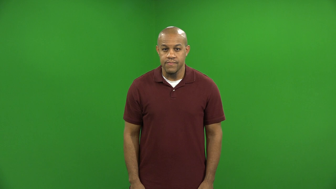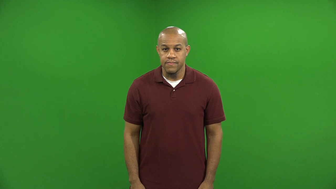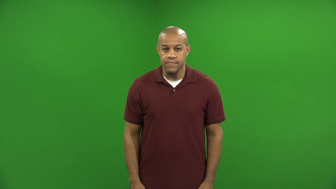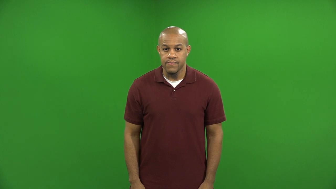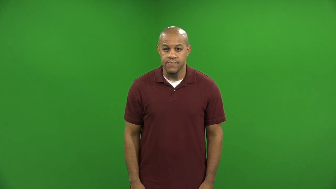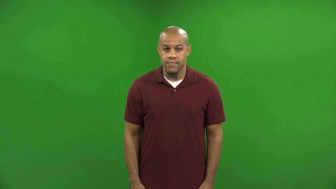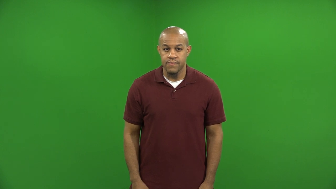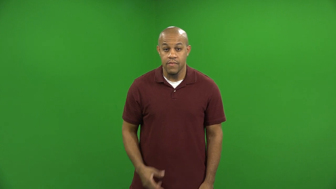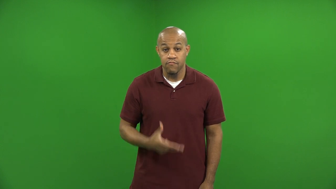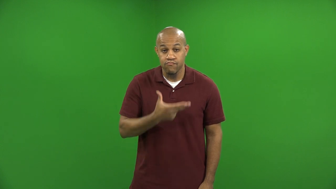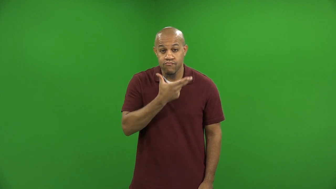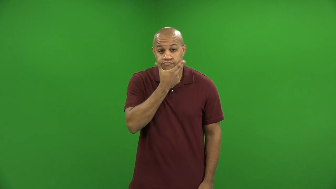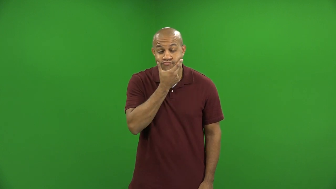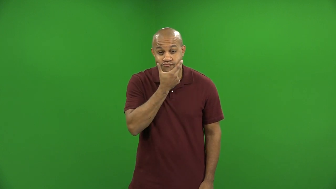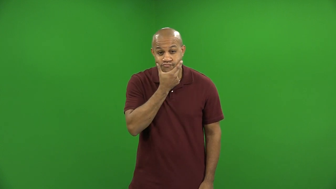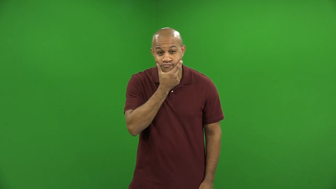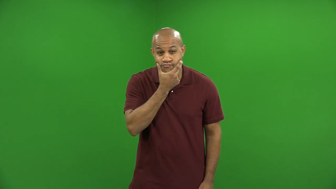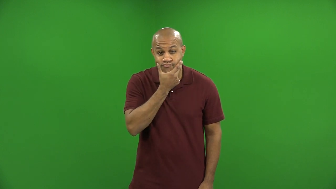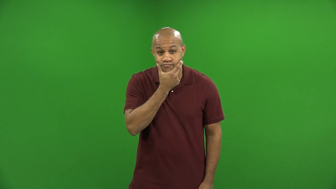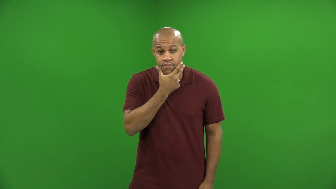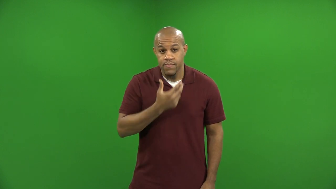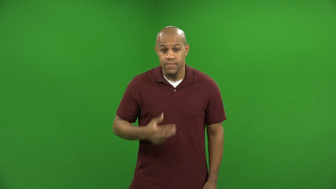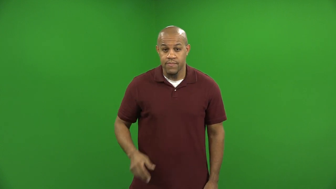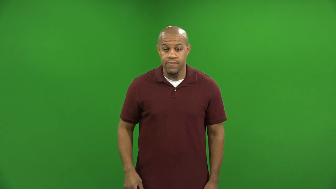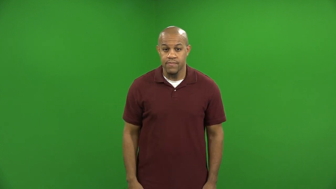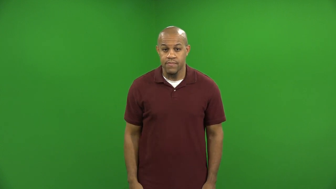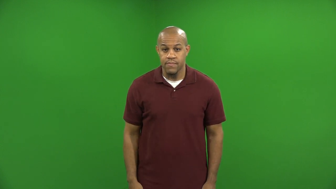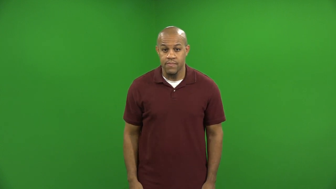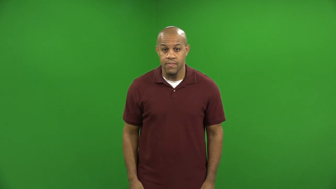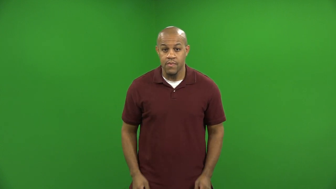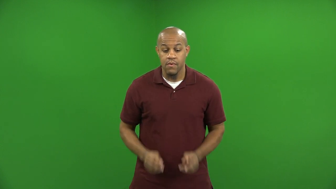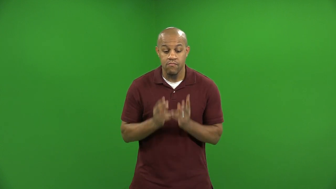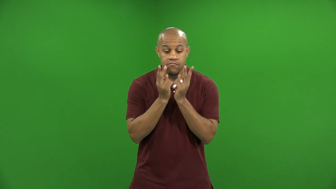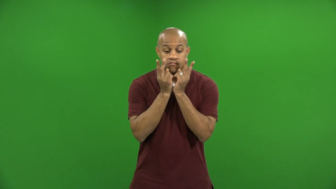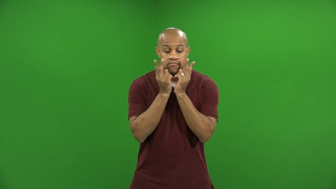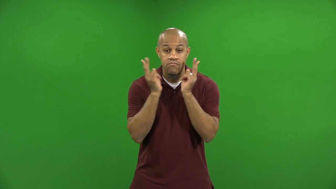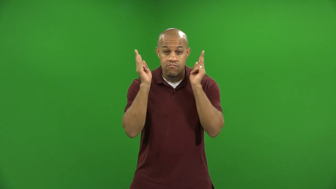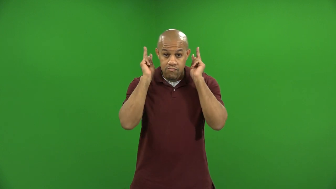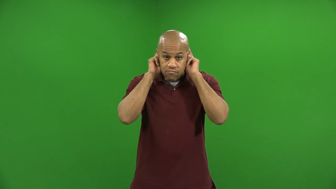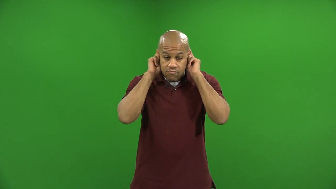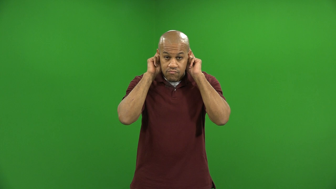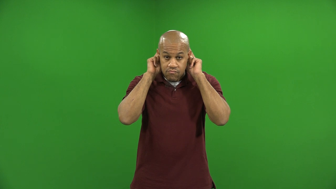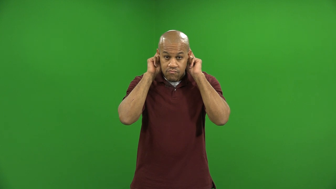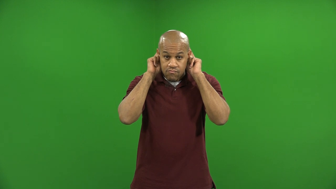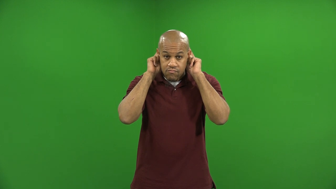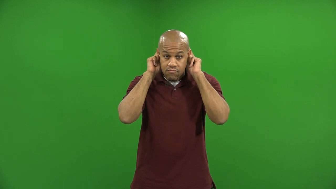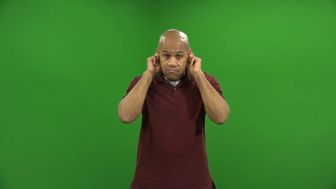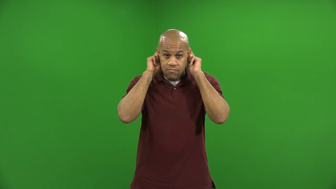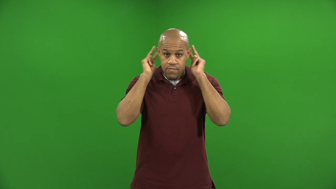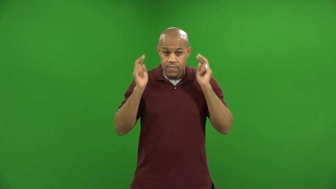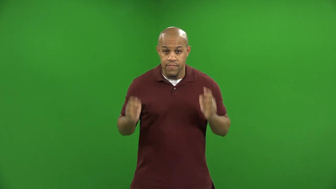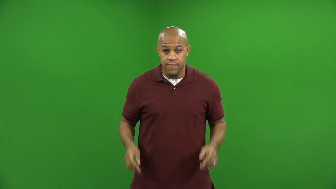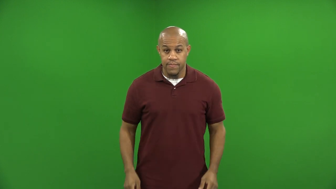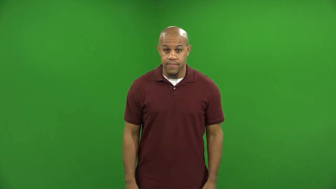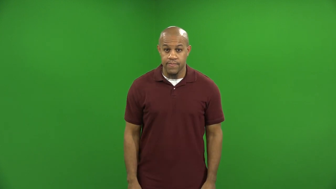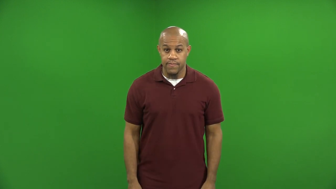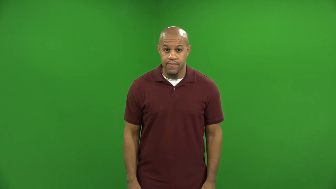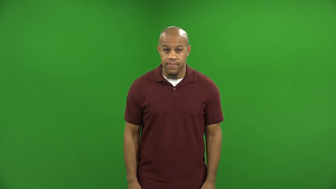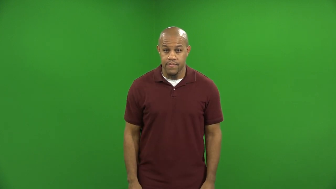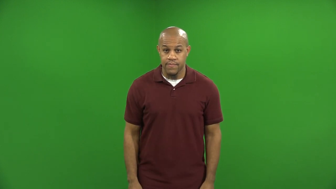chin strap